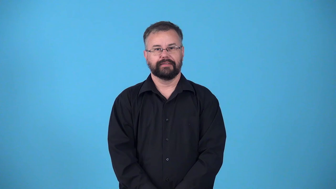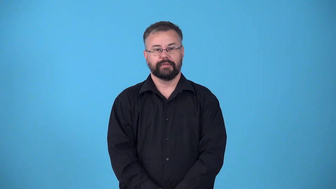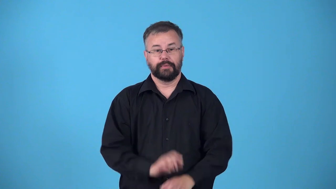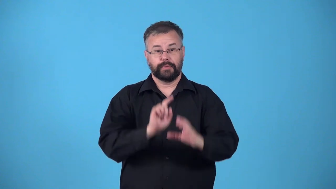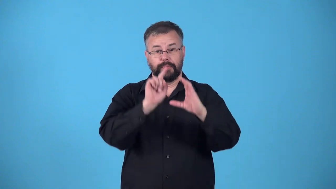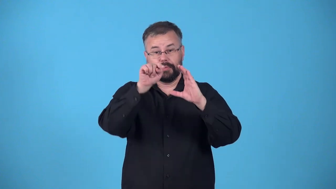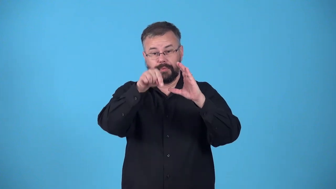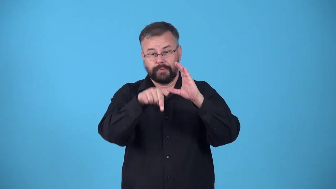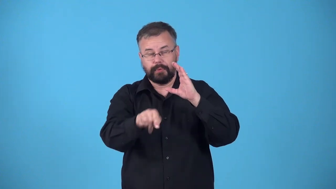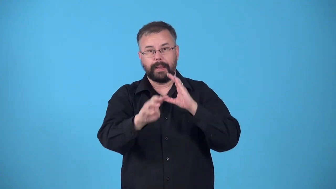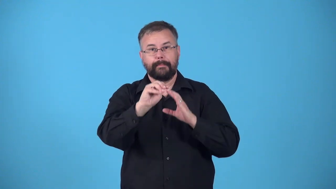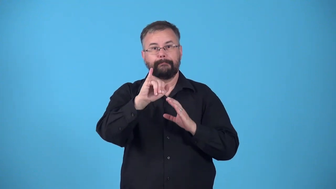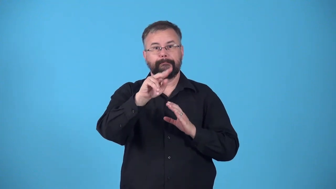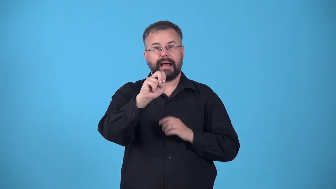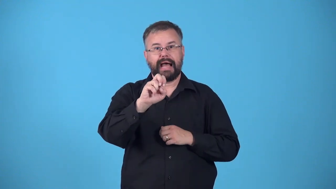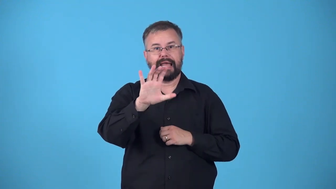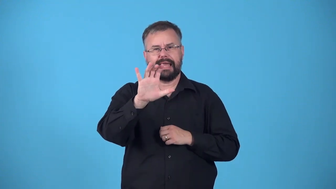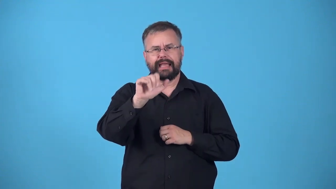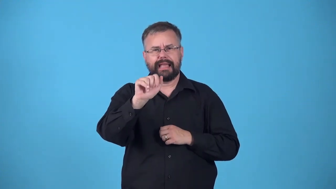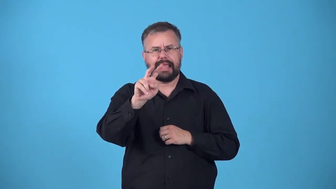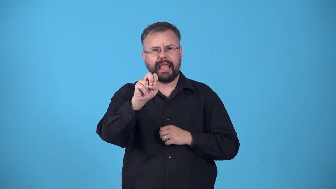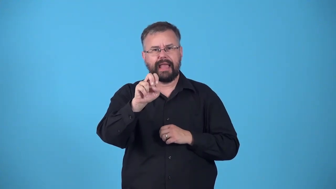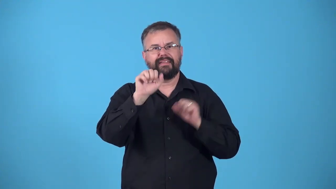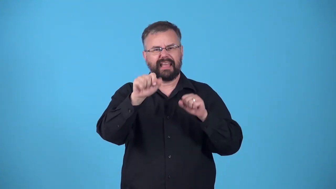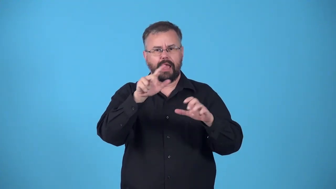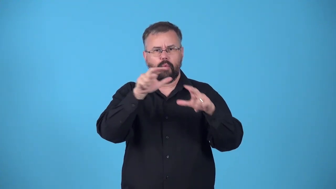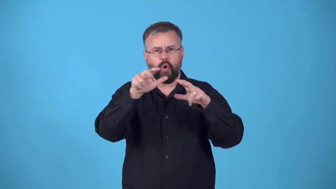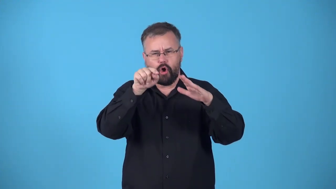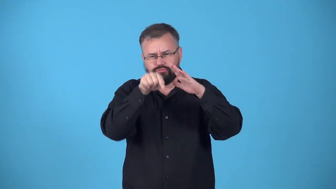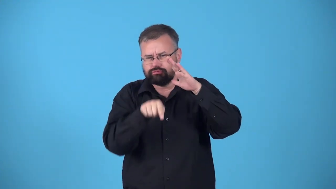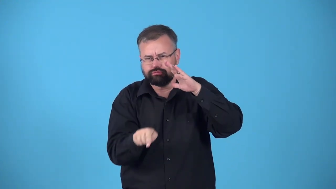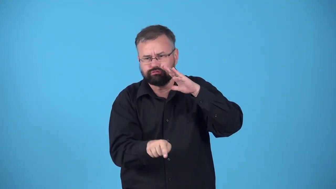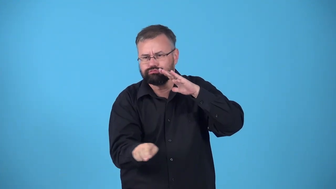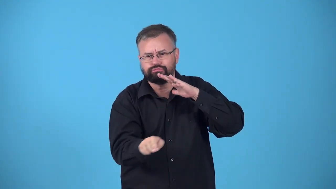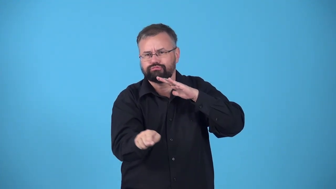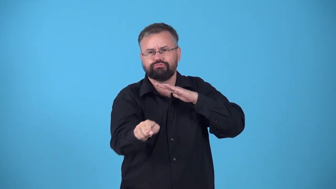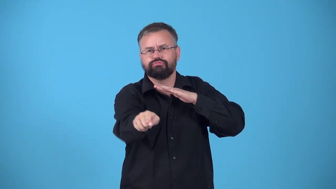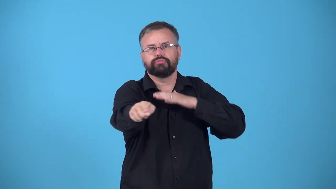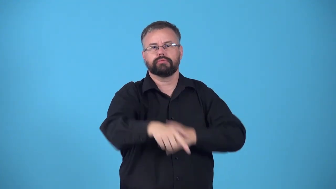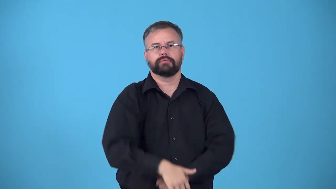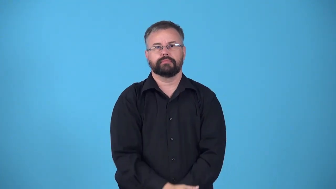gallery